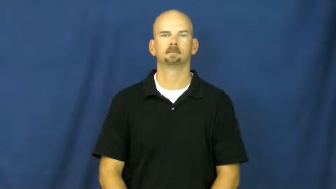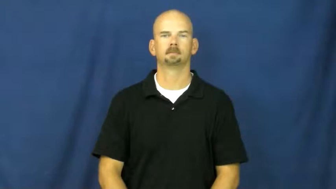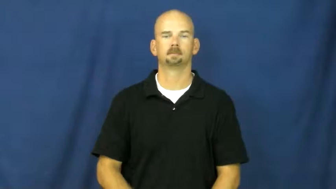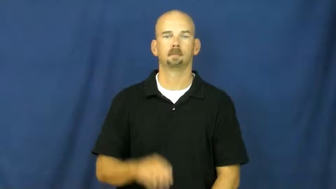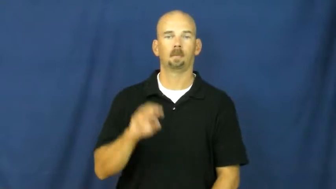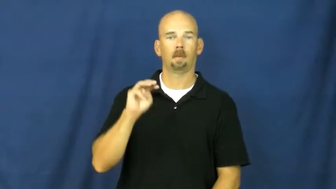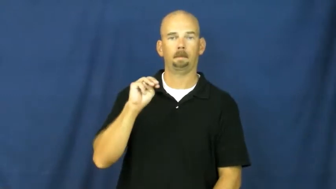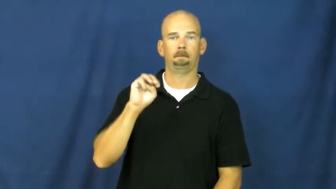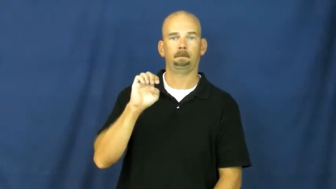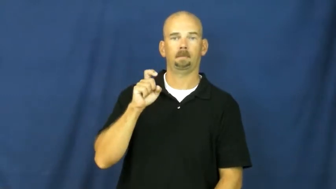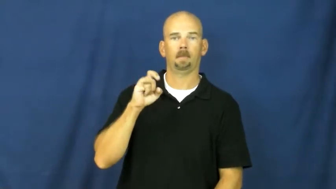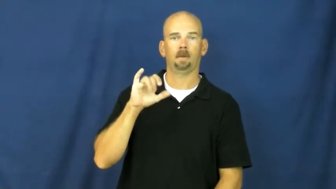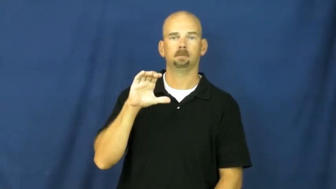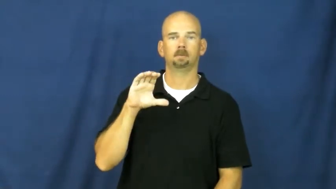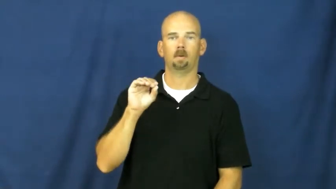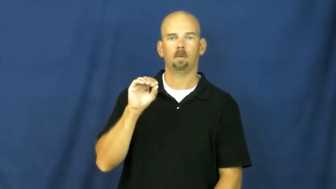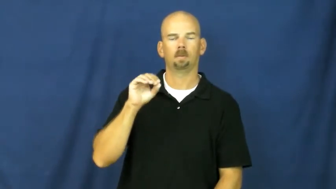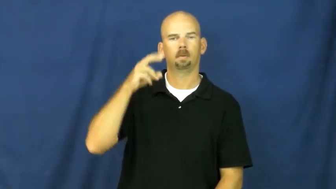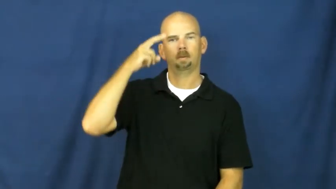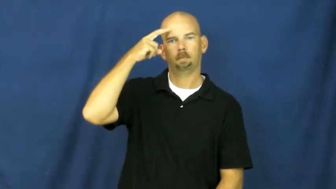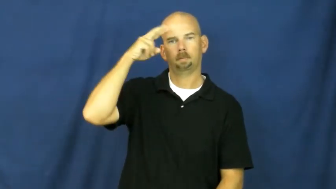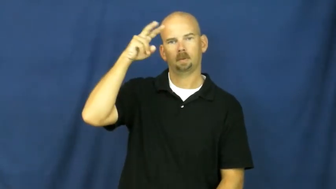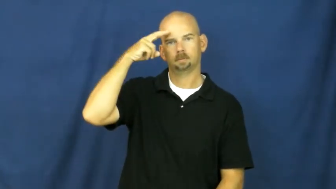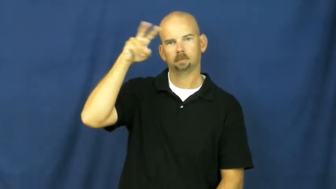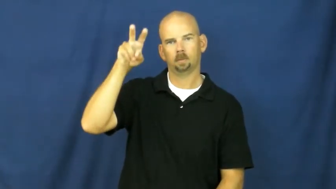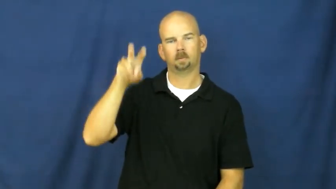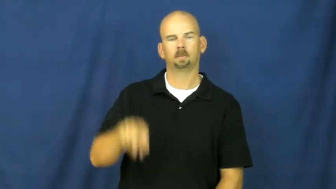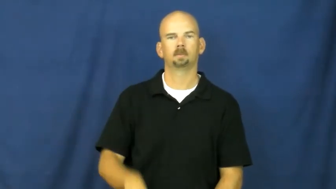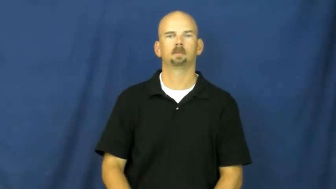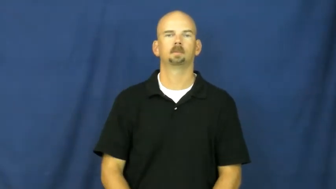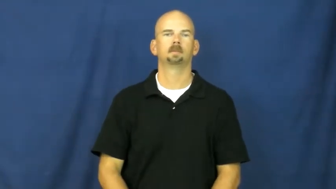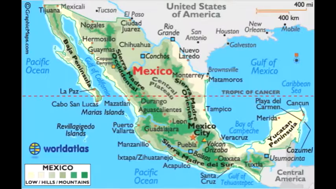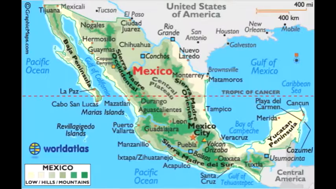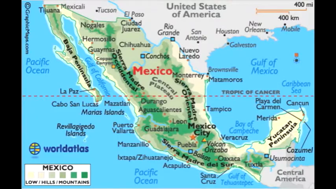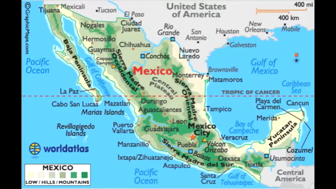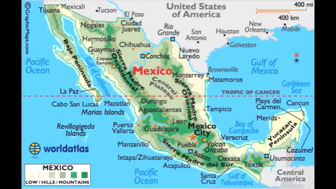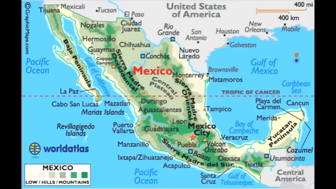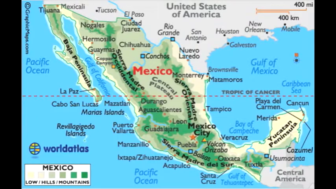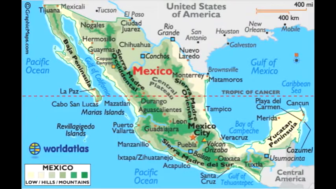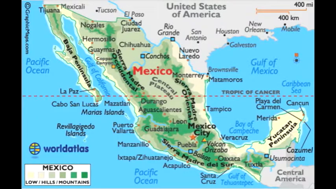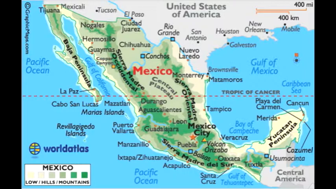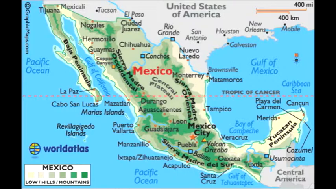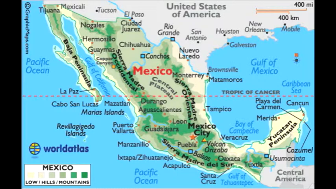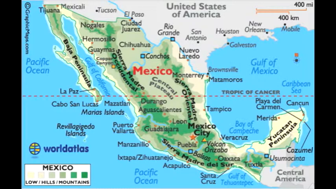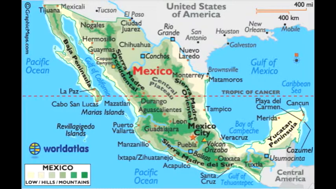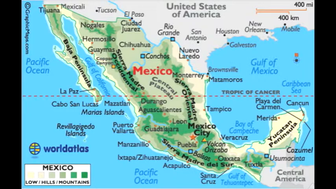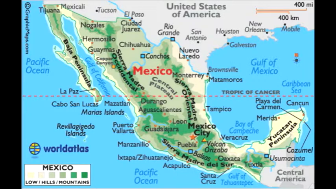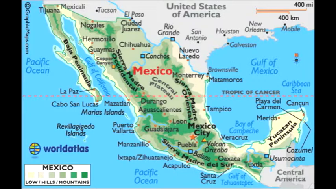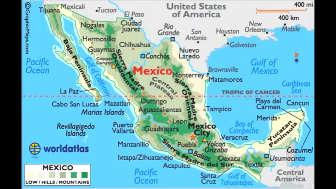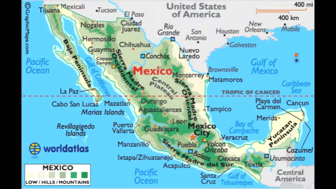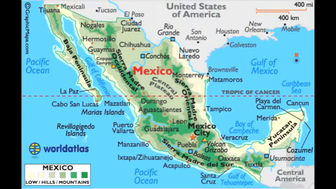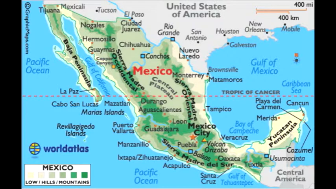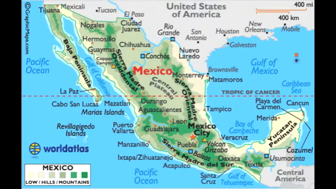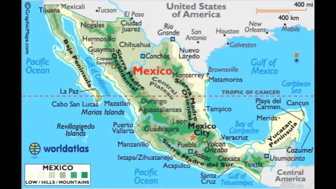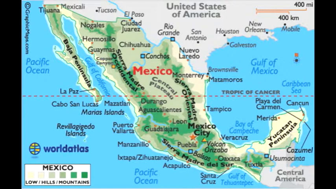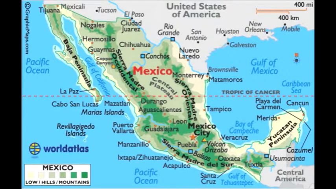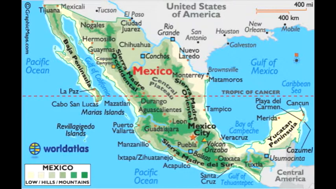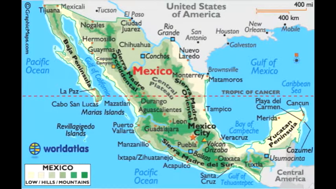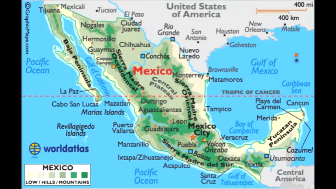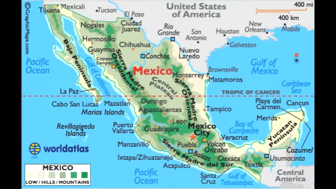mexico